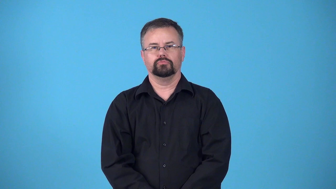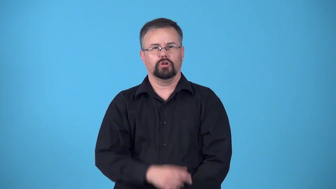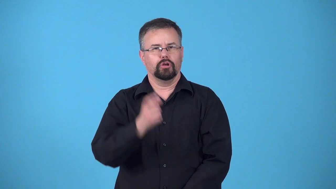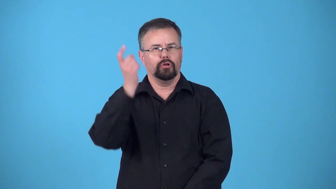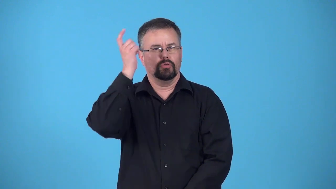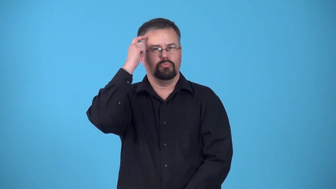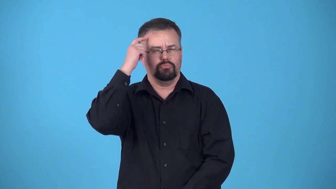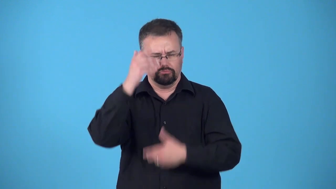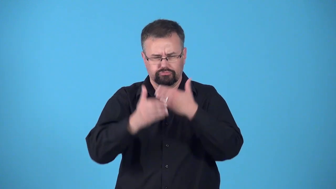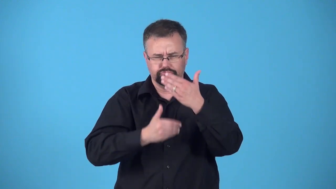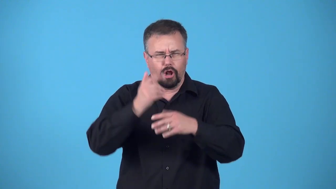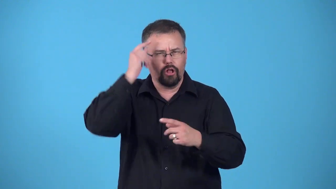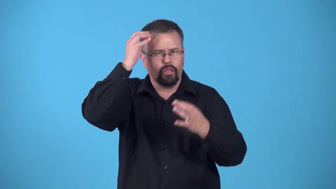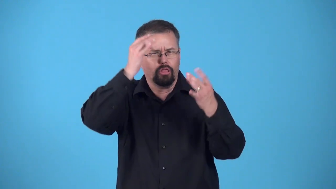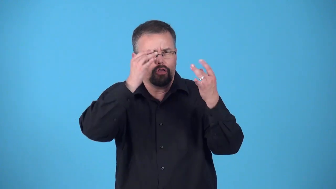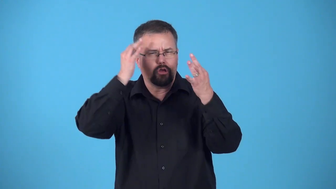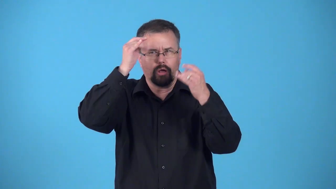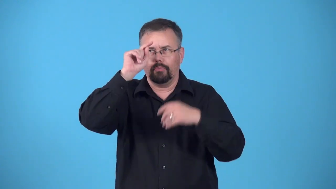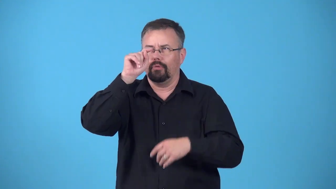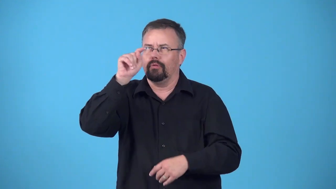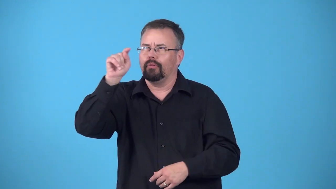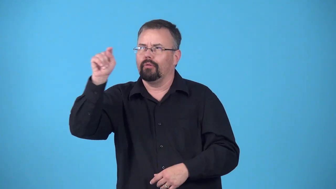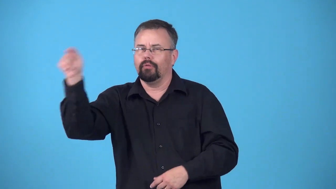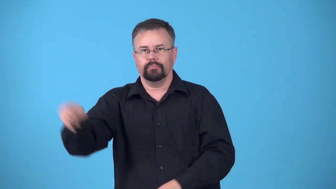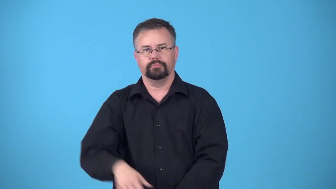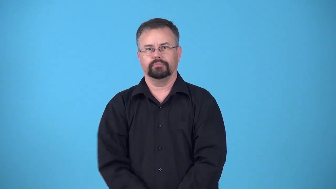train of thought